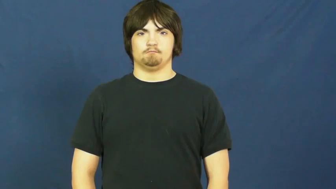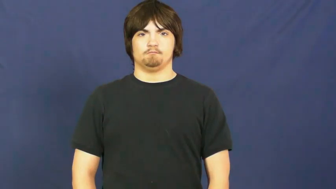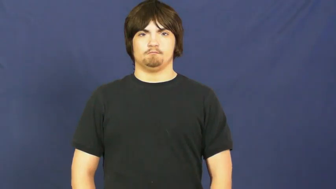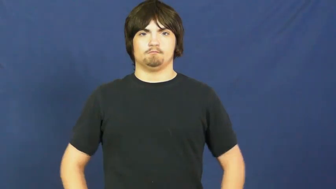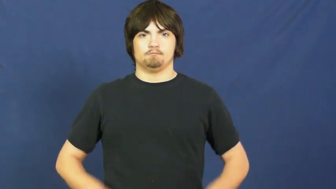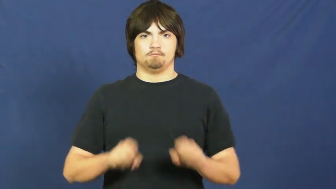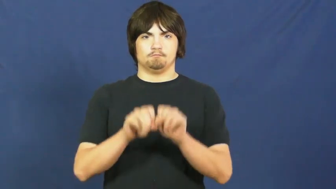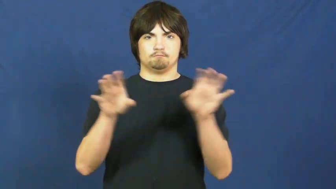kicking up